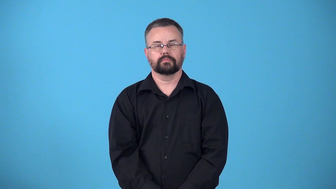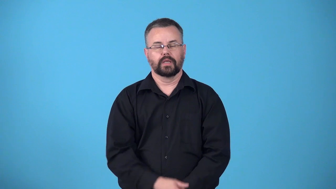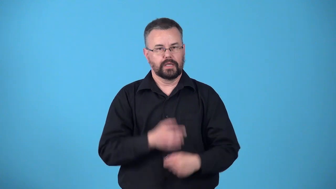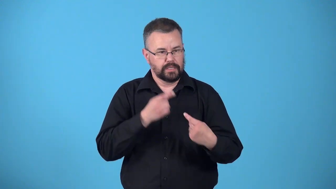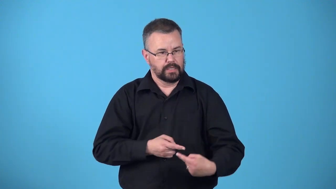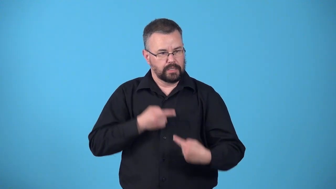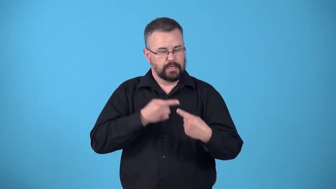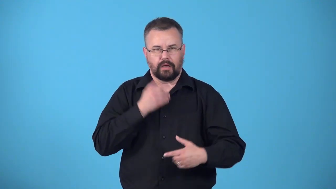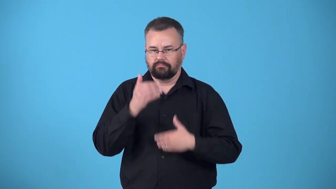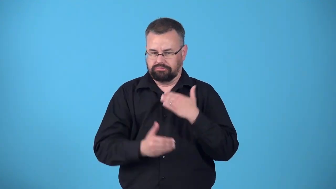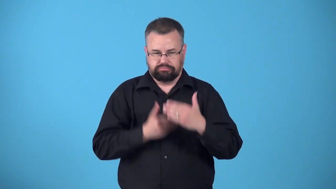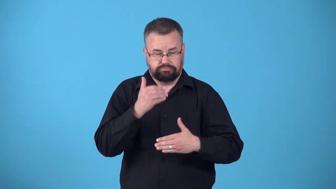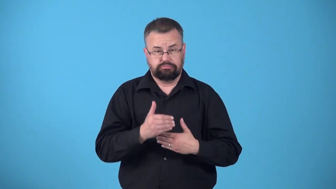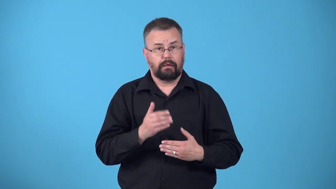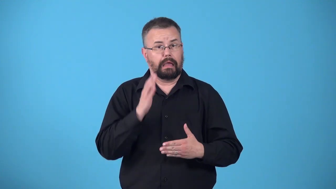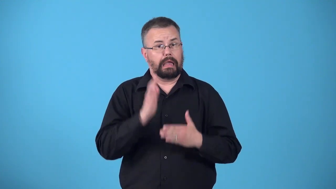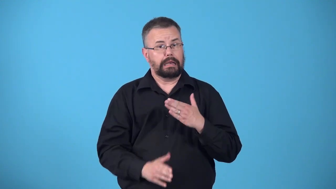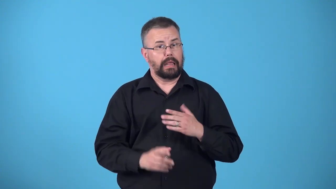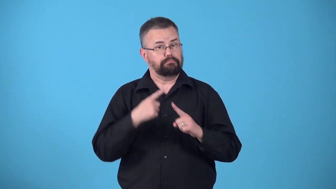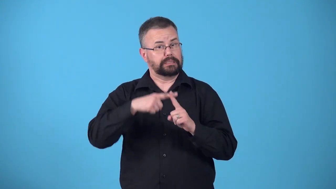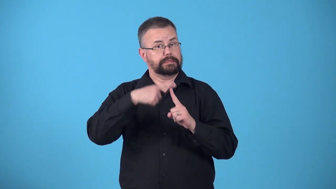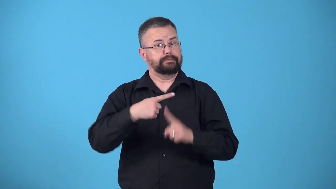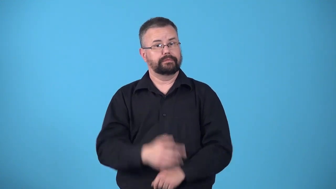come up roses